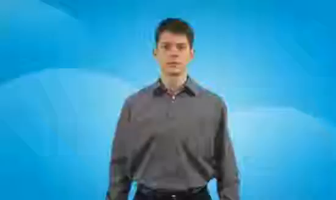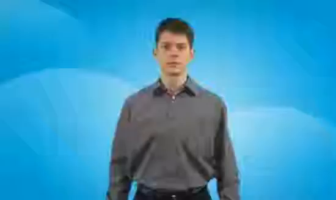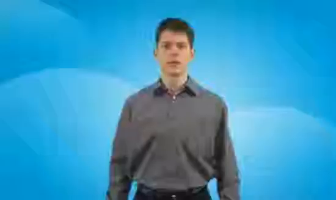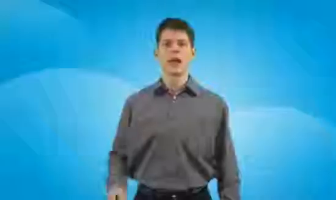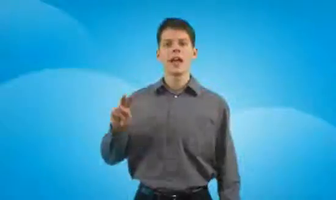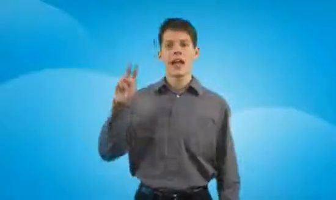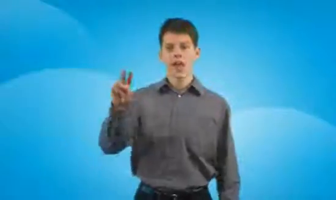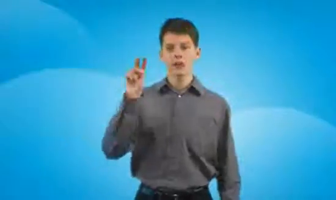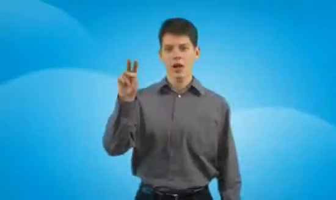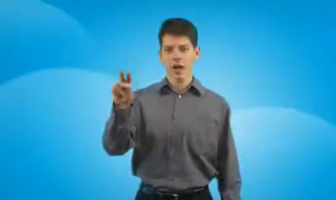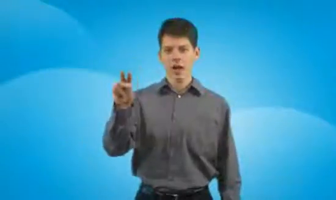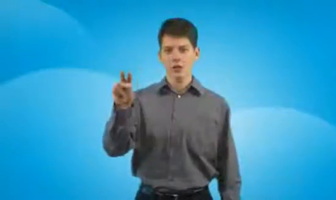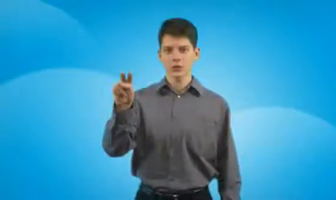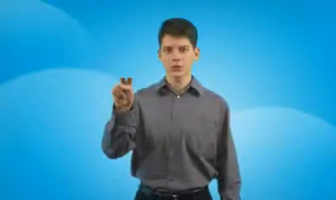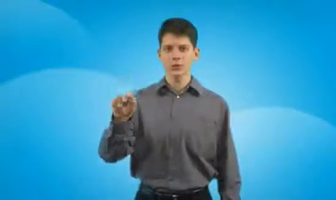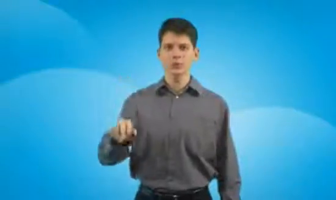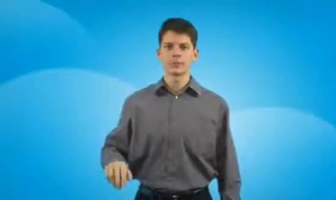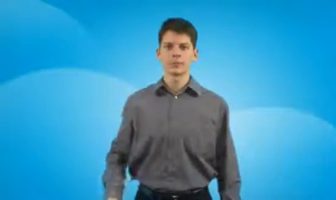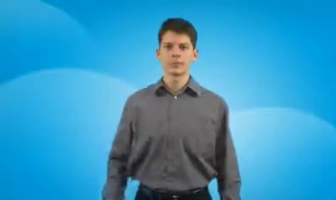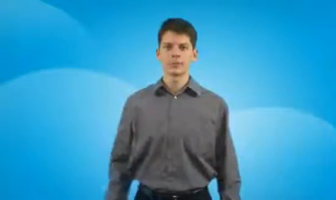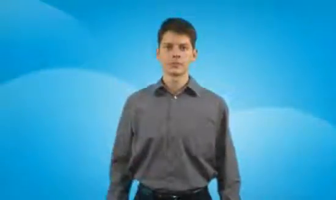Isaiah